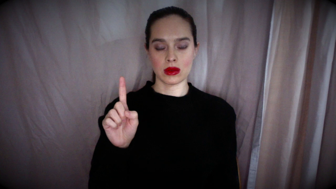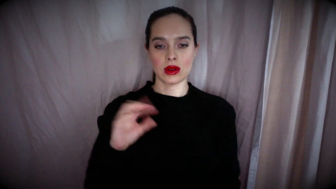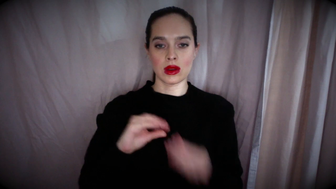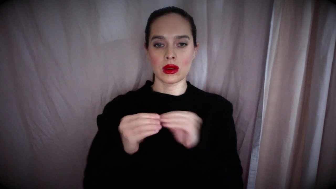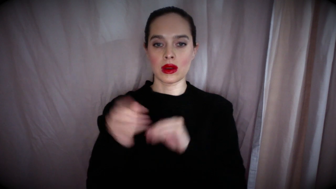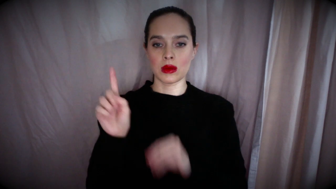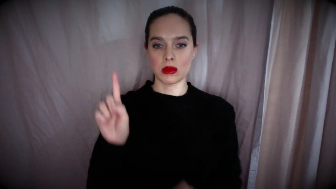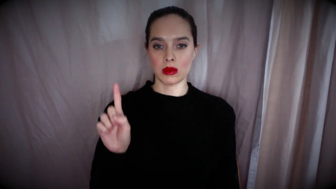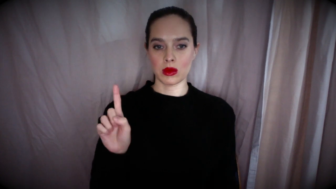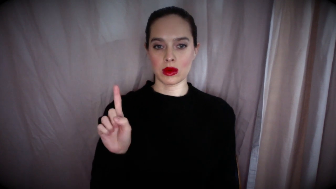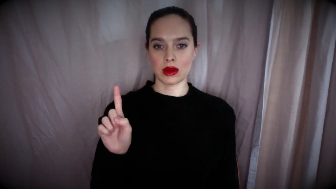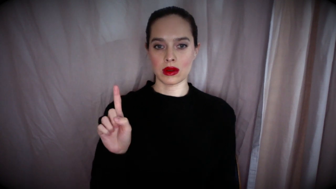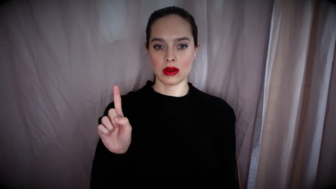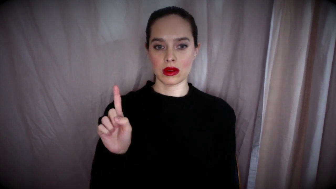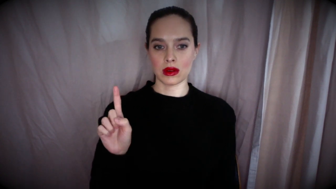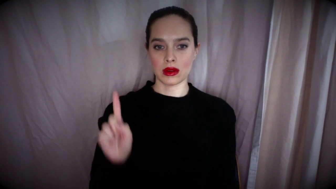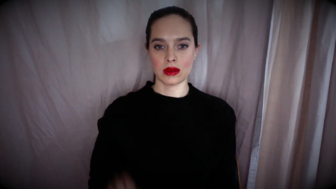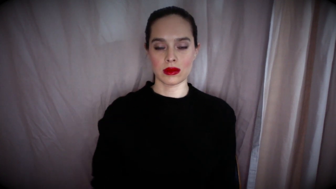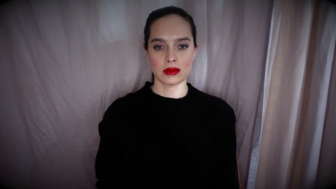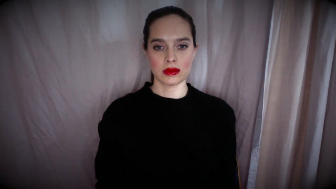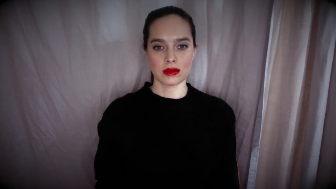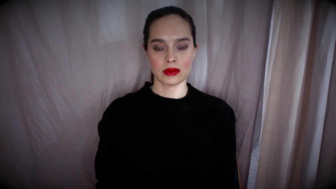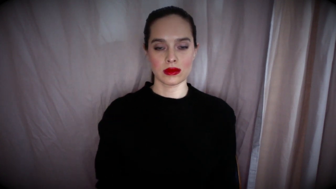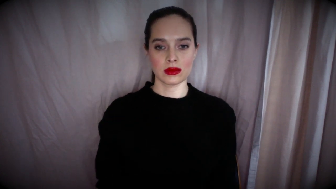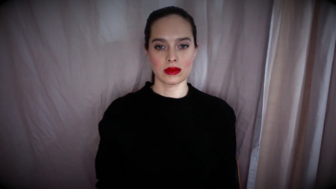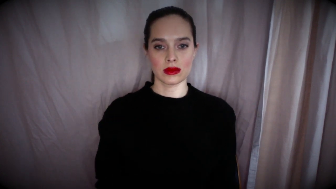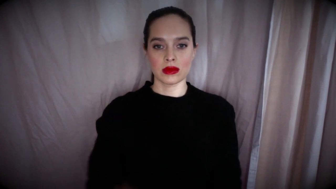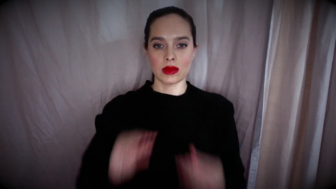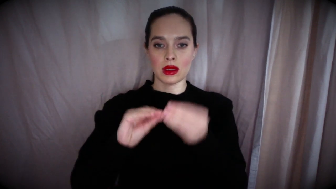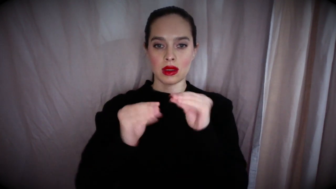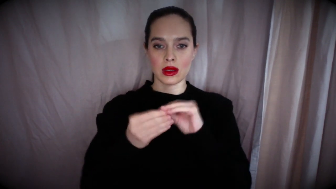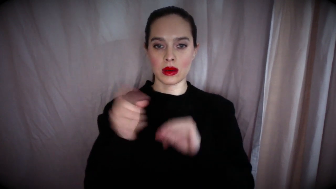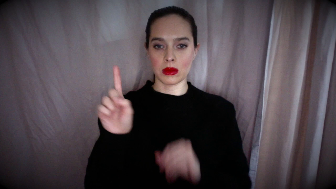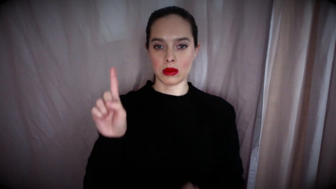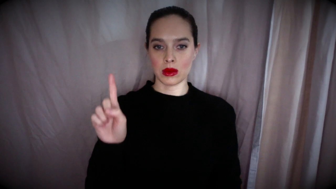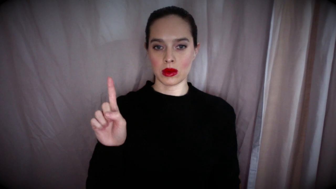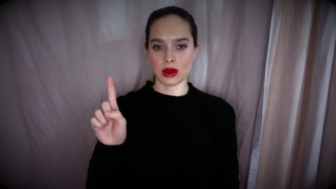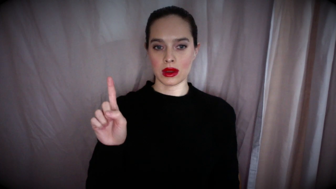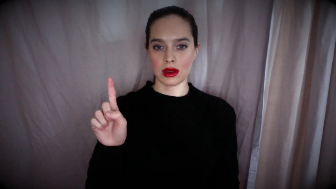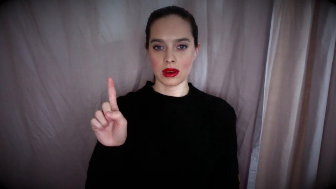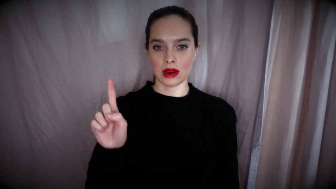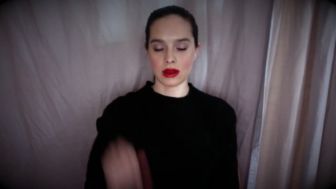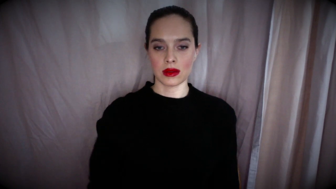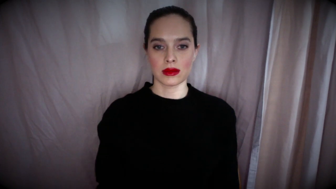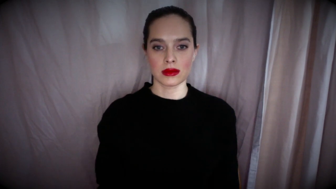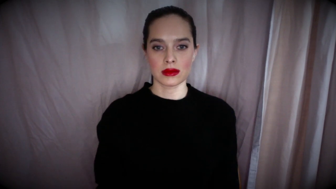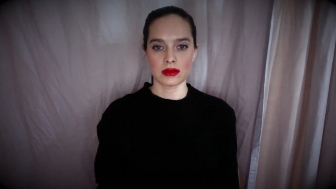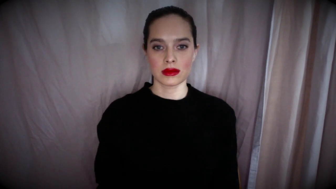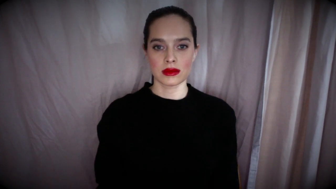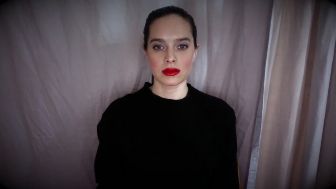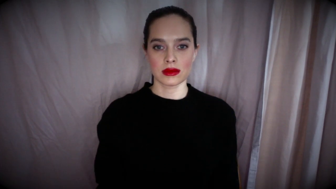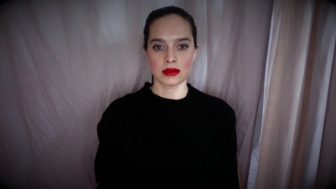Number One